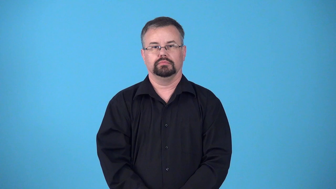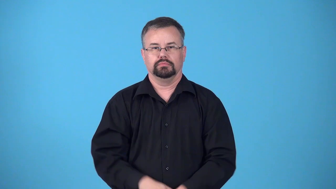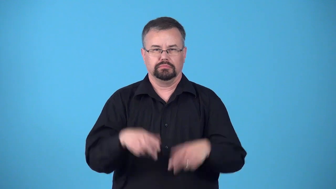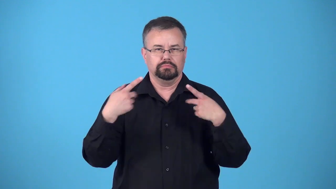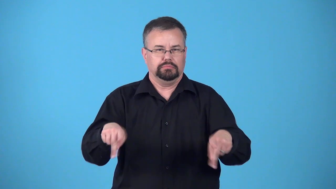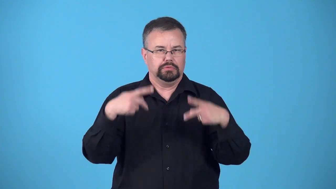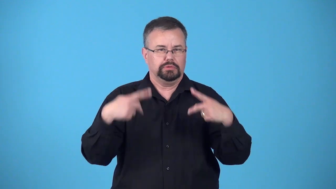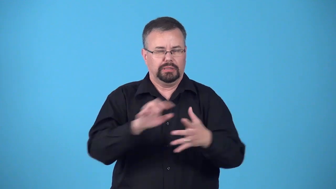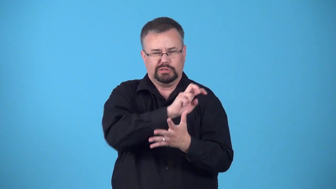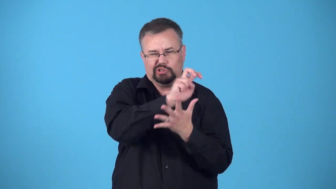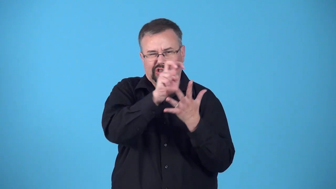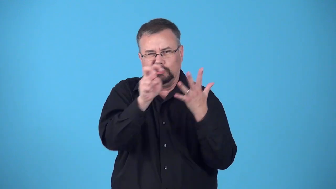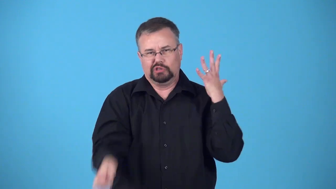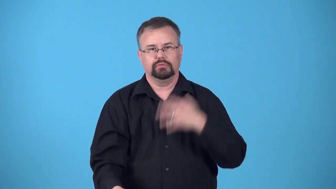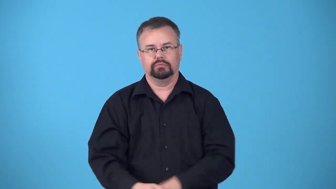out sowing your wild oats